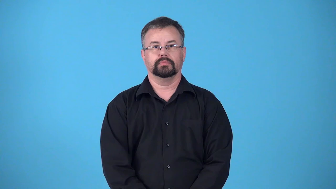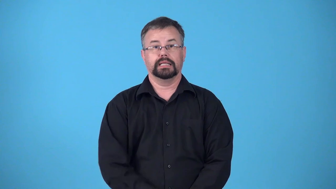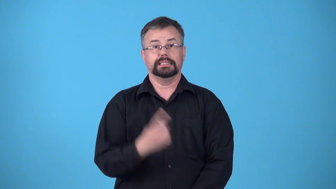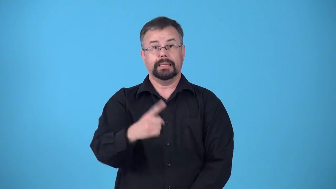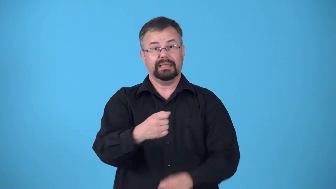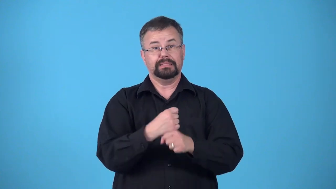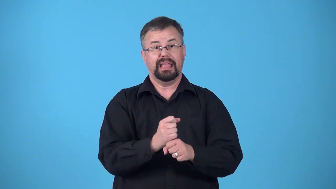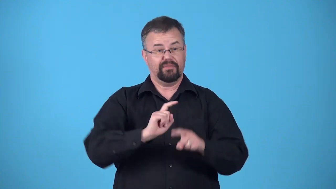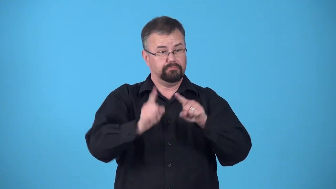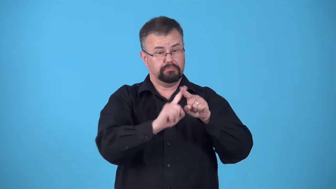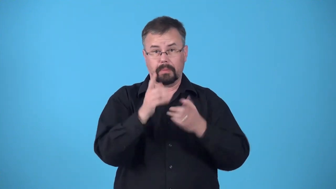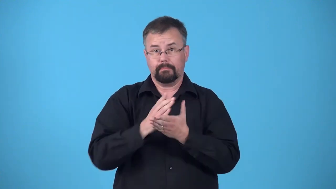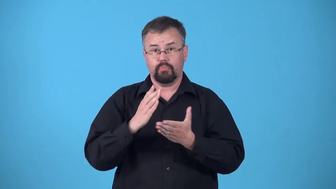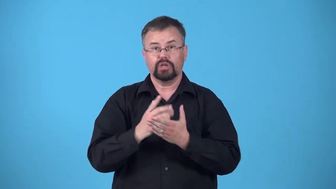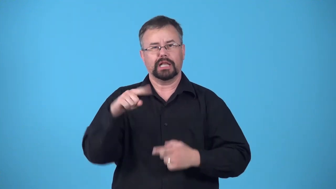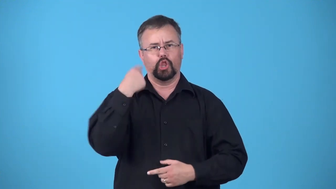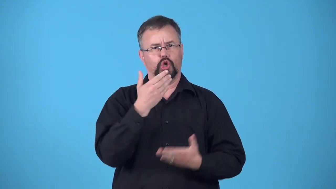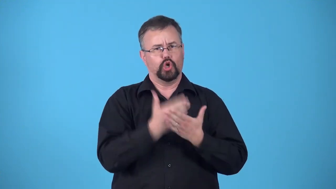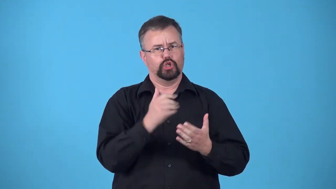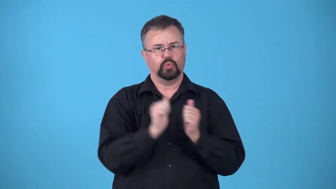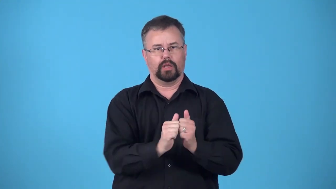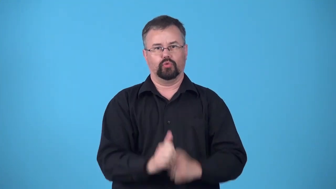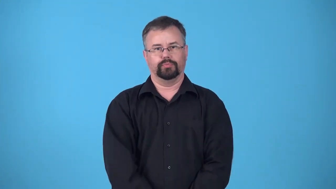confection